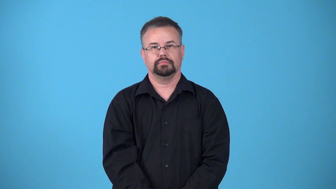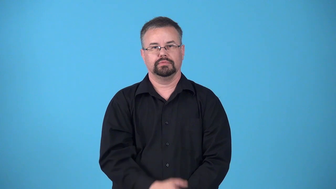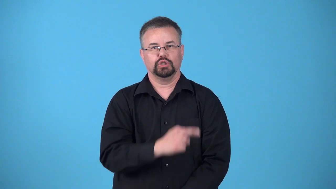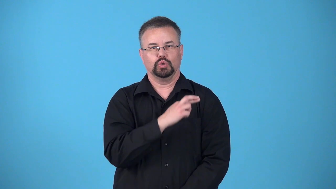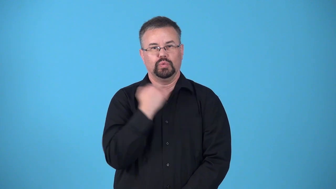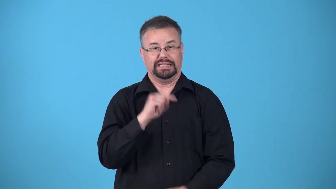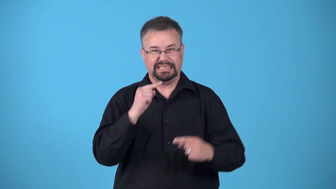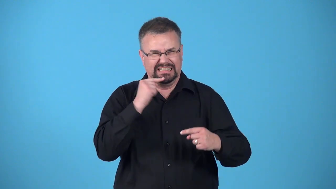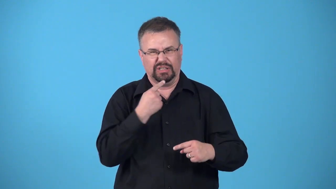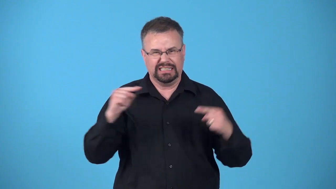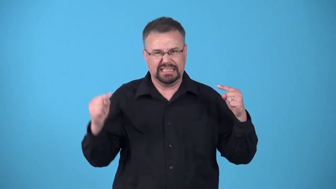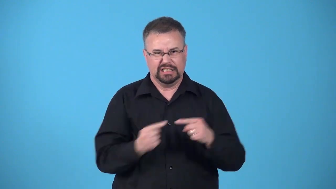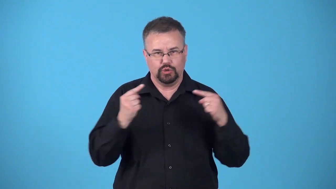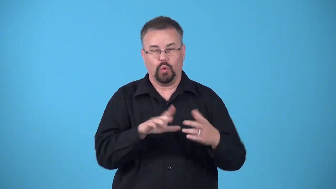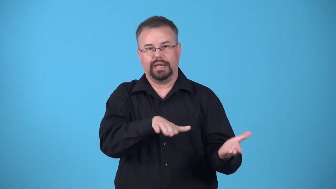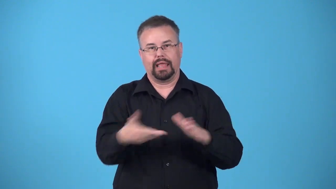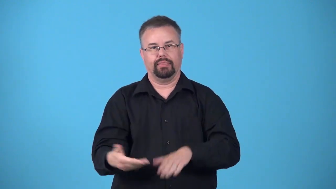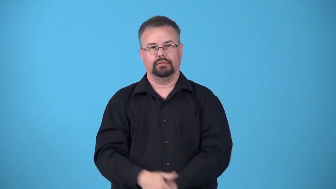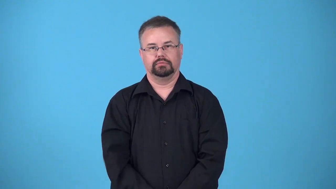risk life and limb